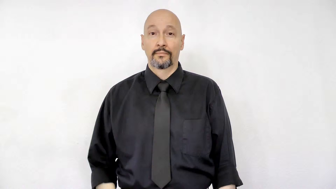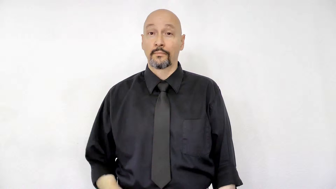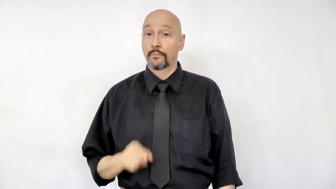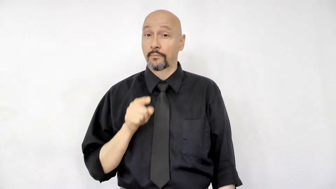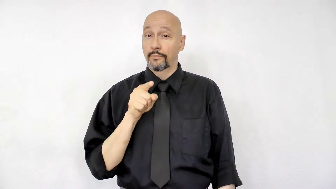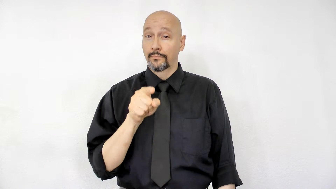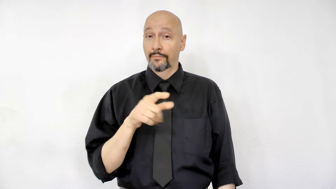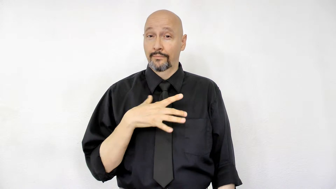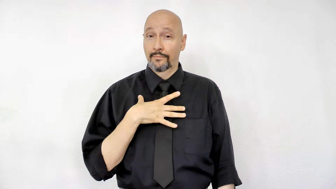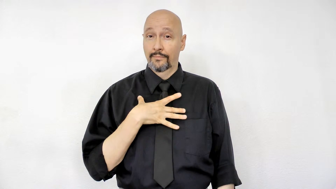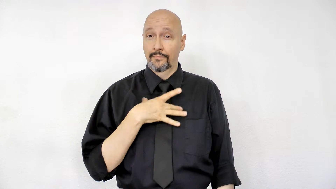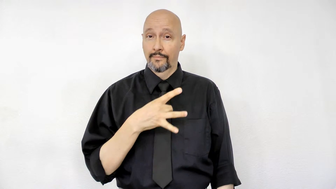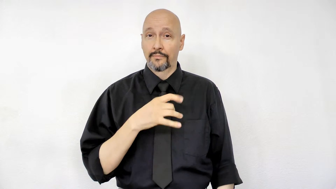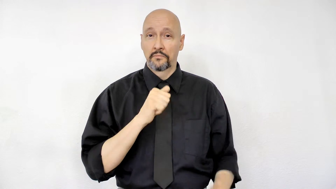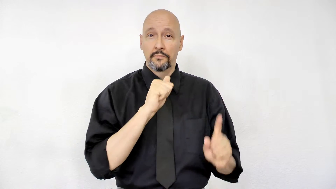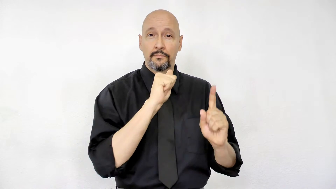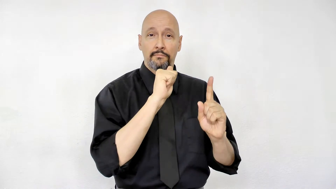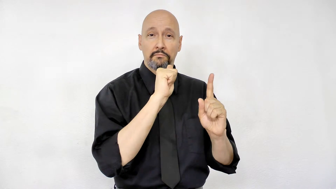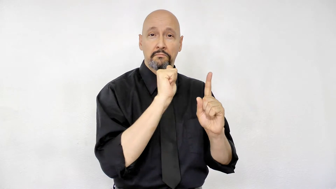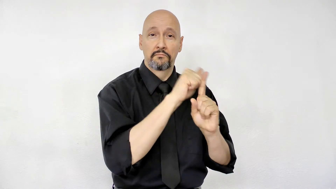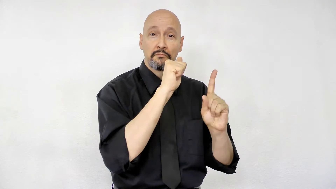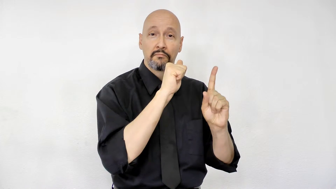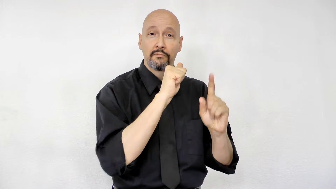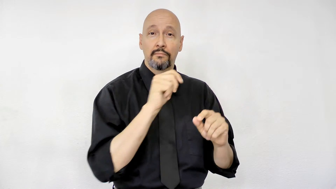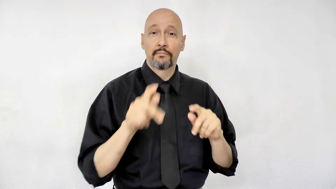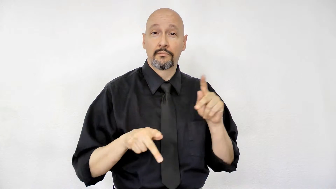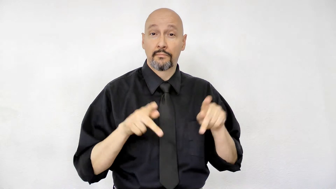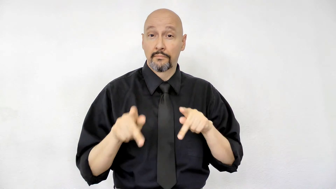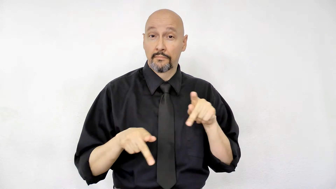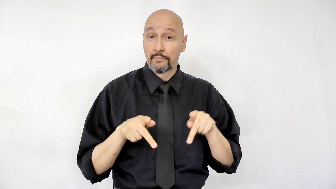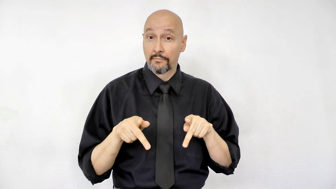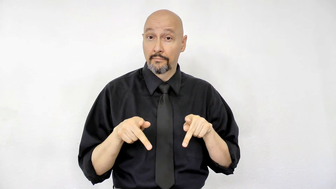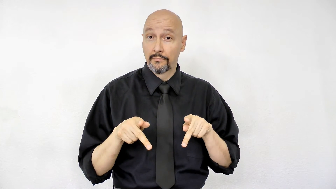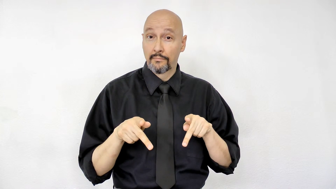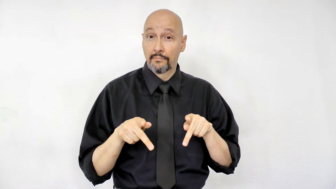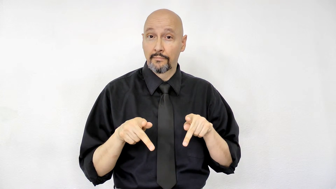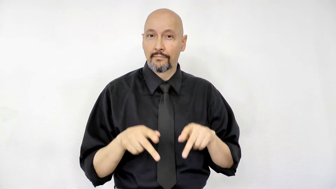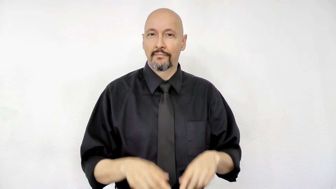YOU LIKE FOOL PEOPLE?